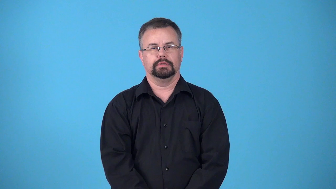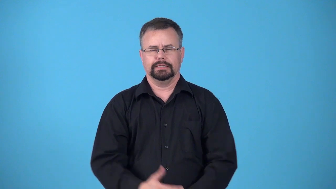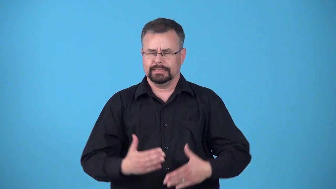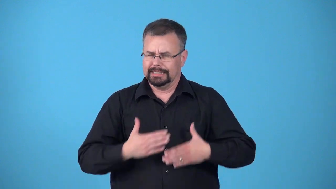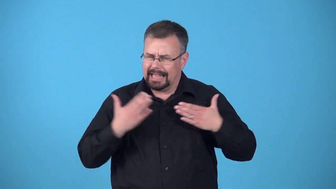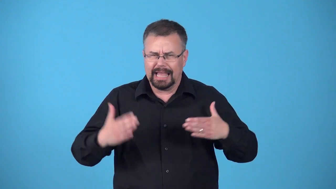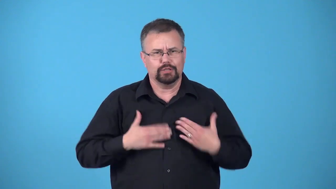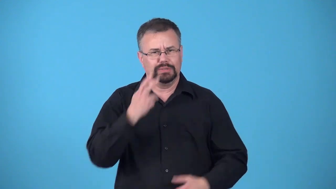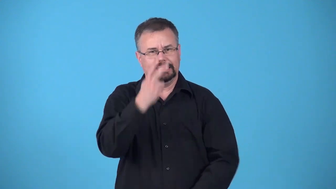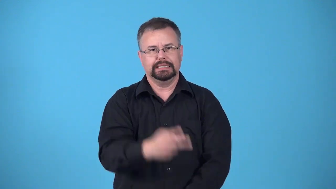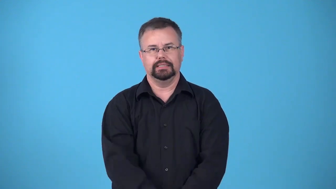sight for sore eyes